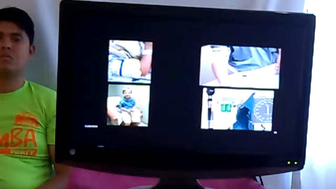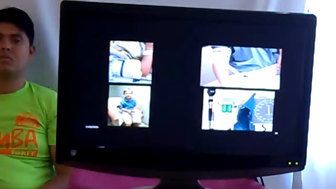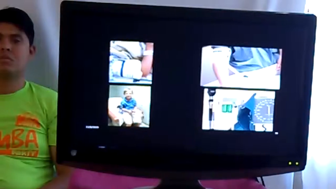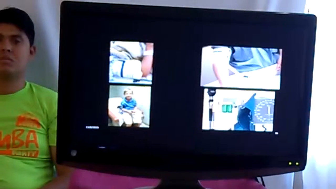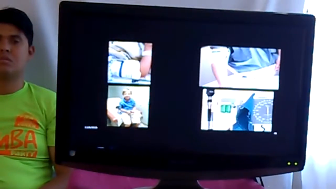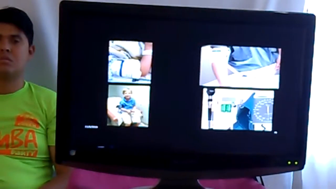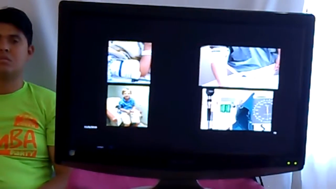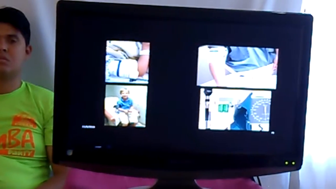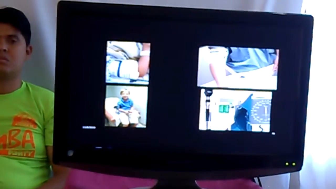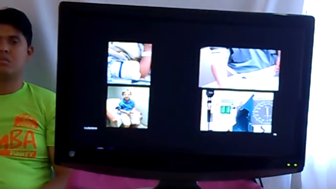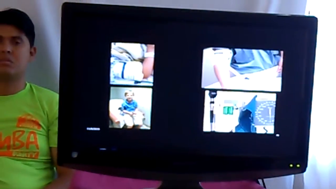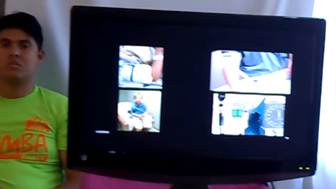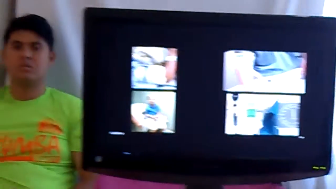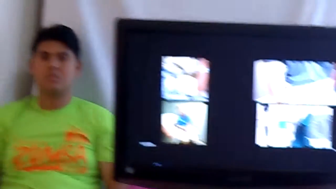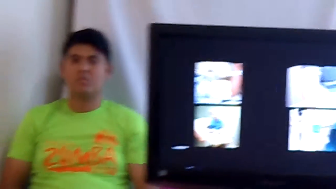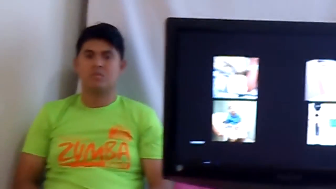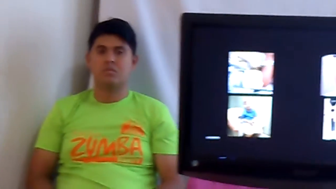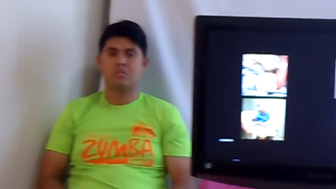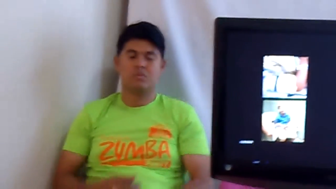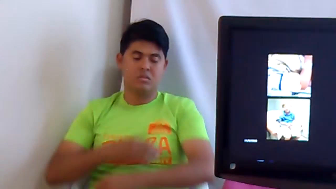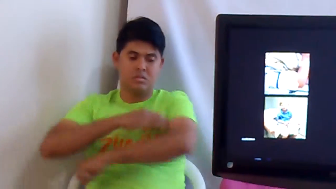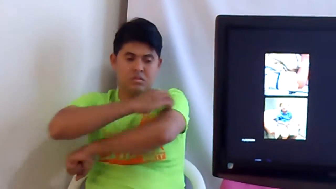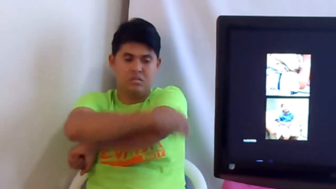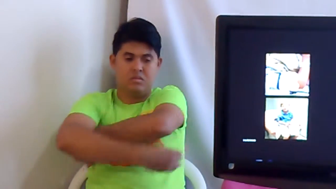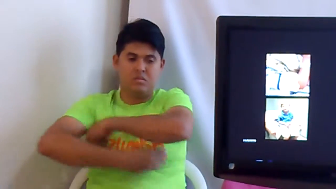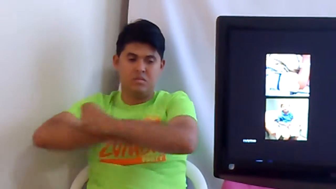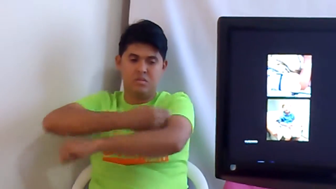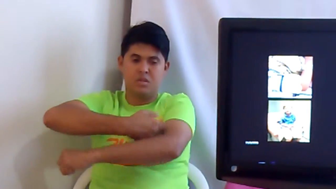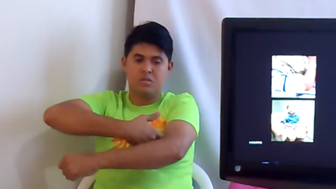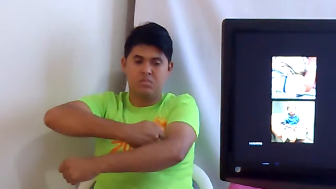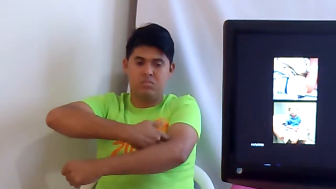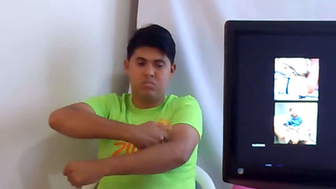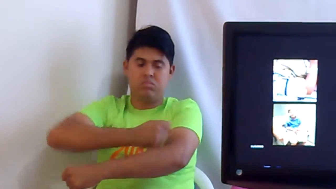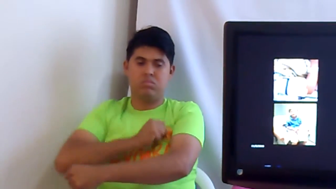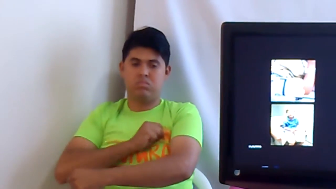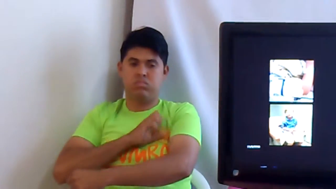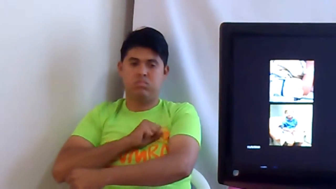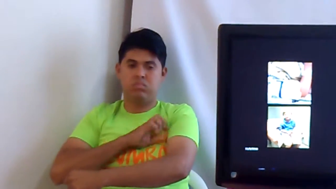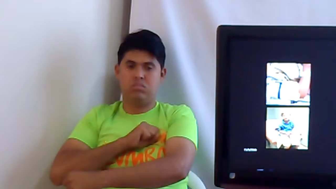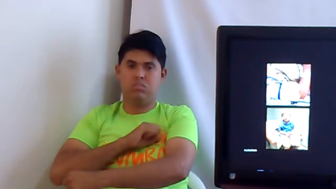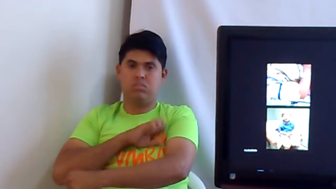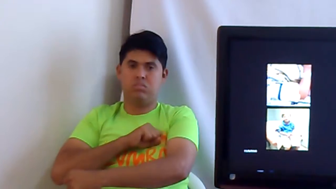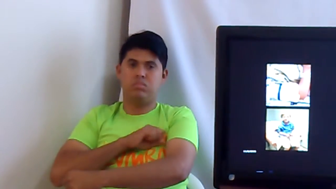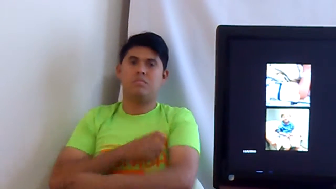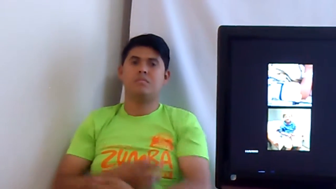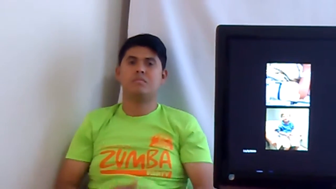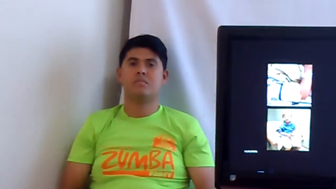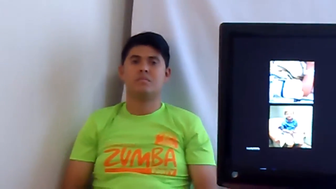bloodpressurecuff